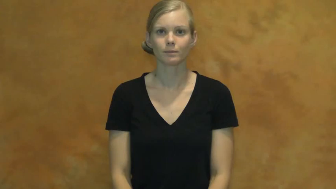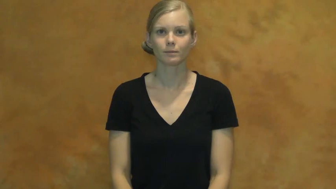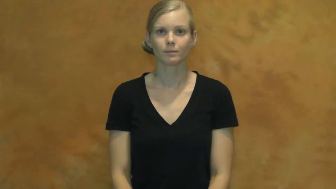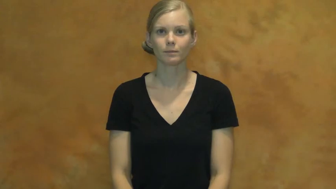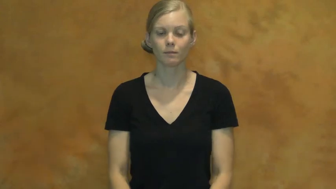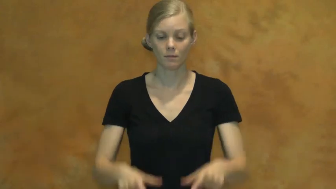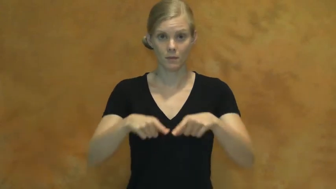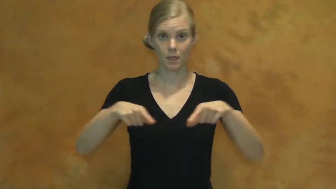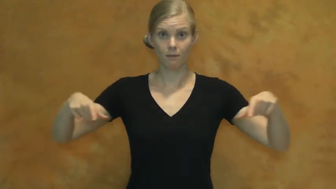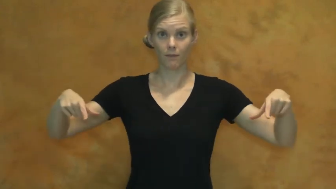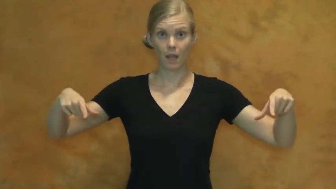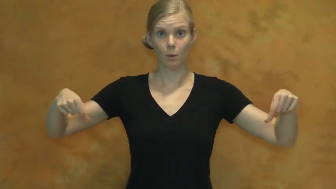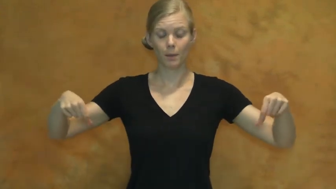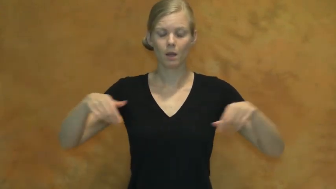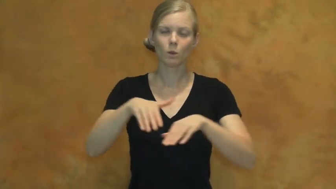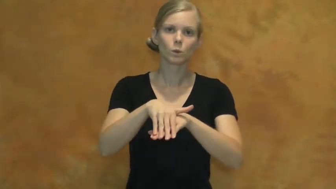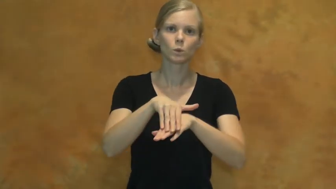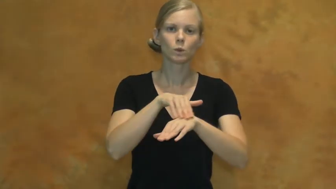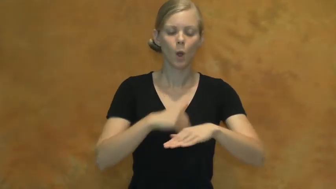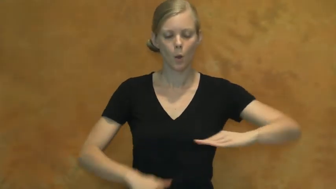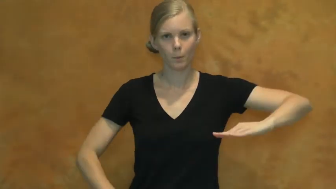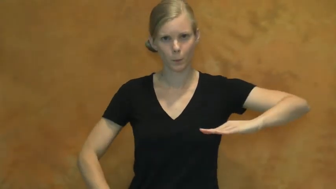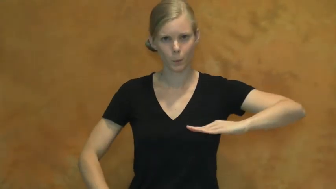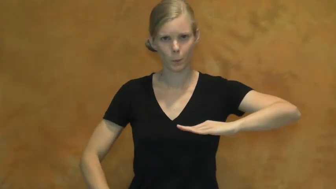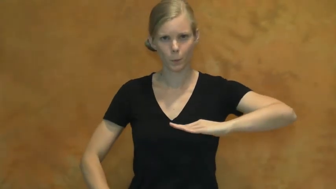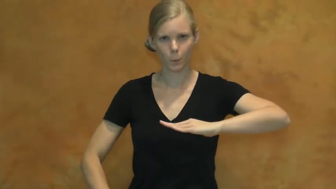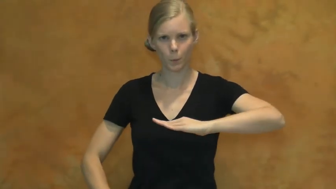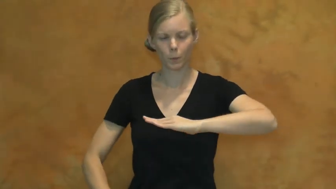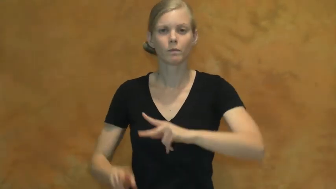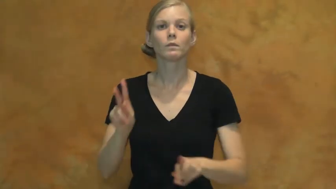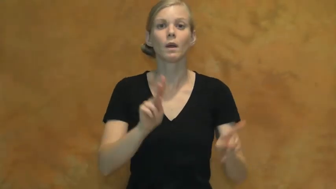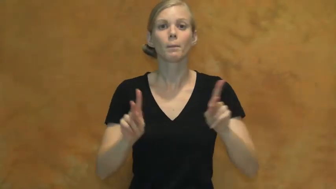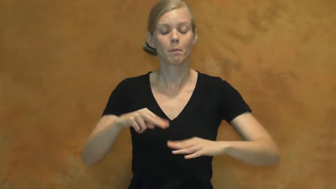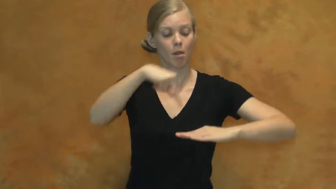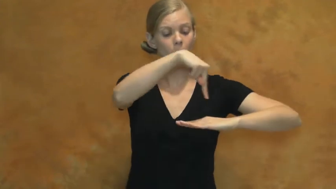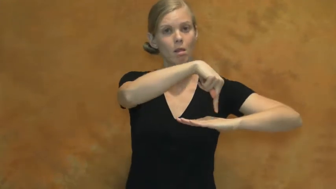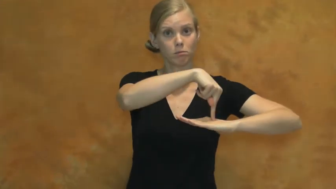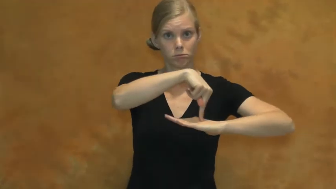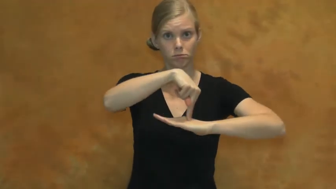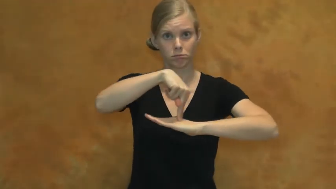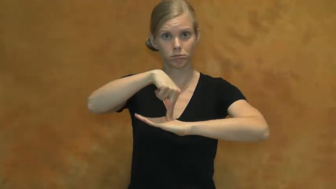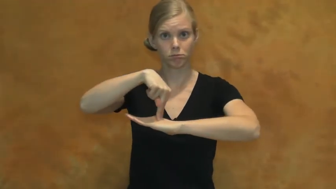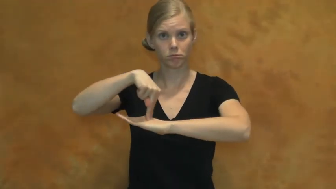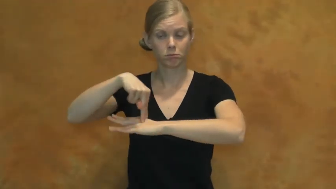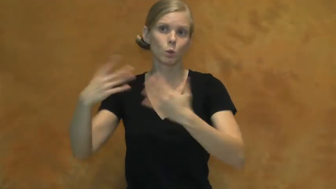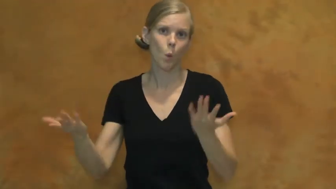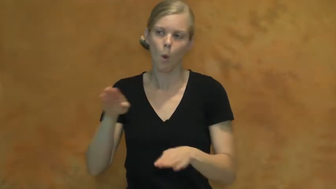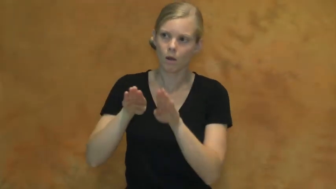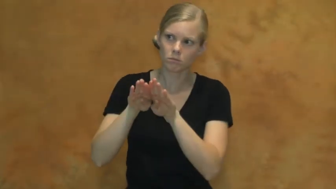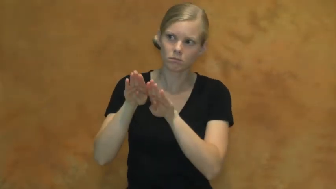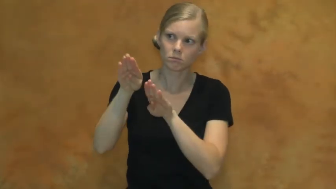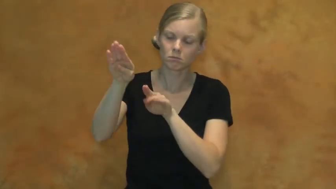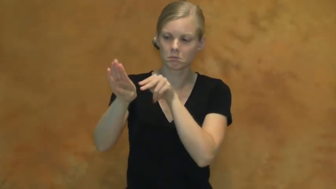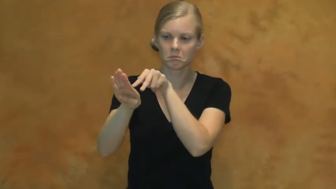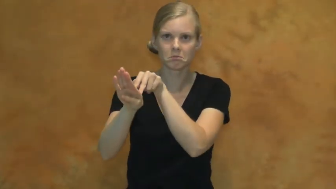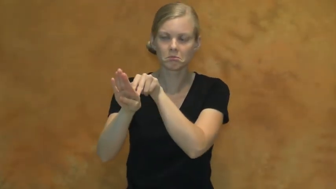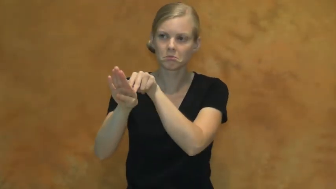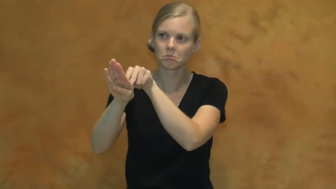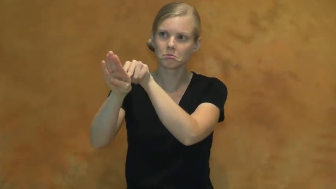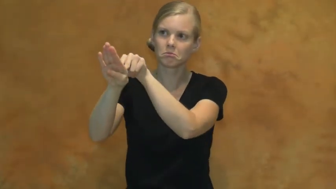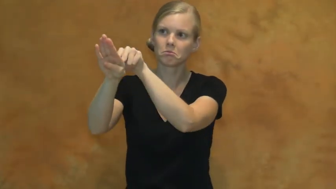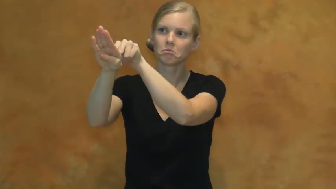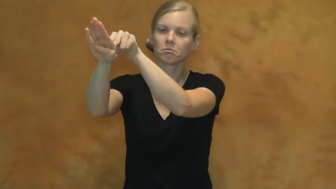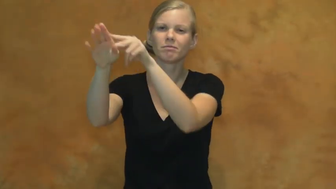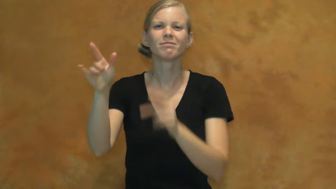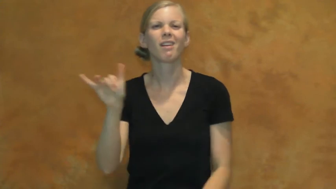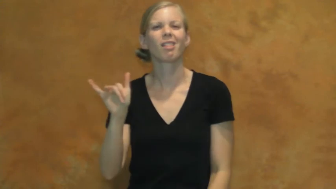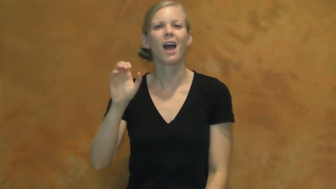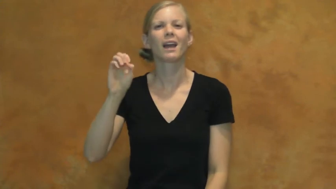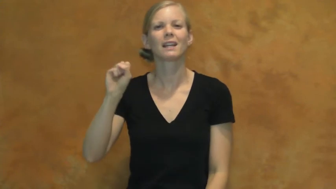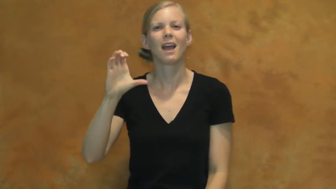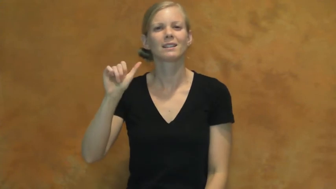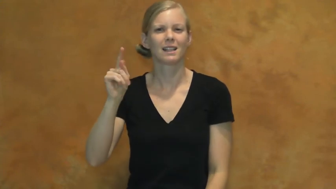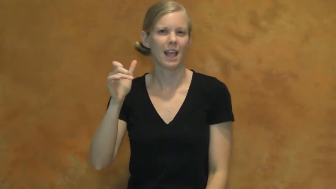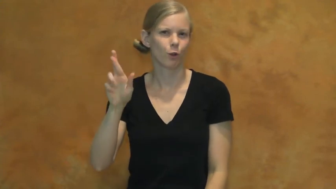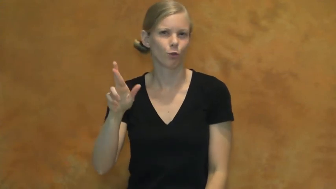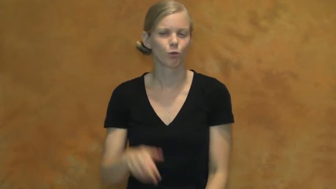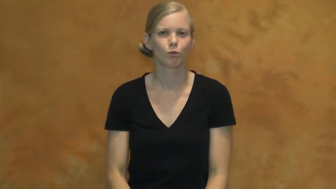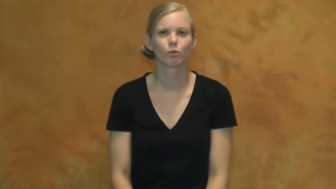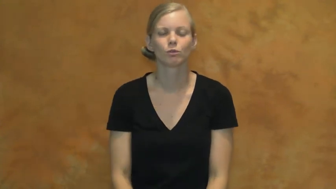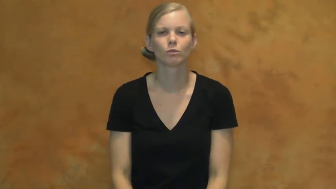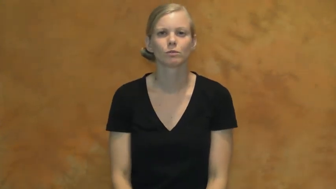moving walkway